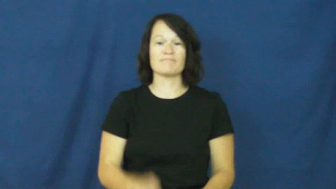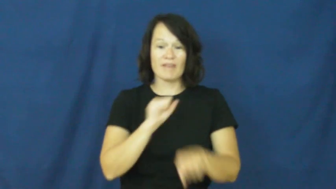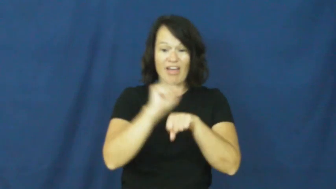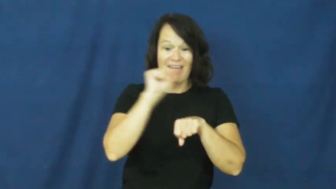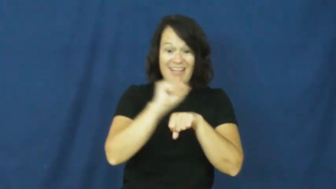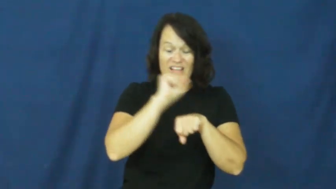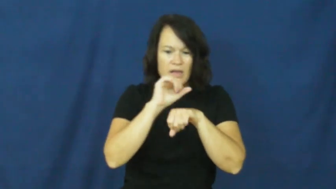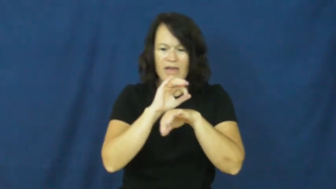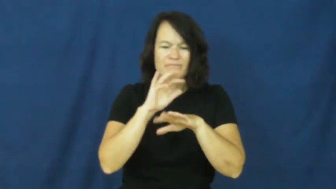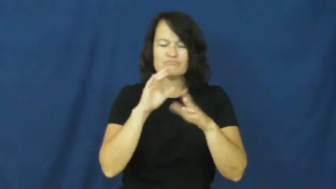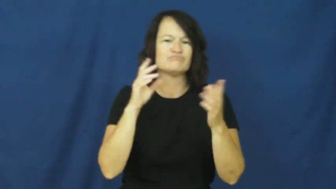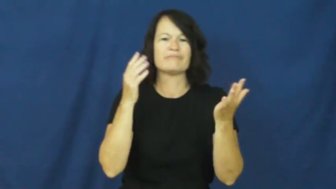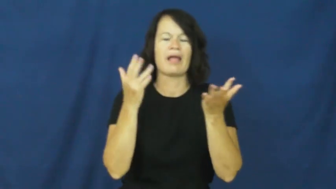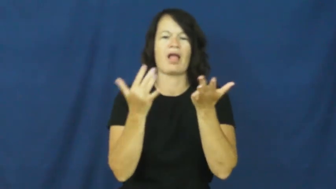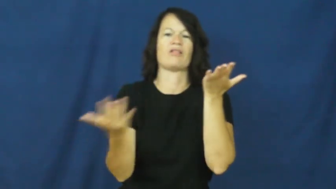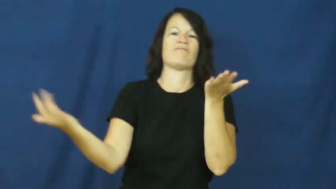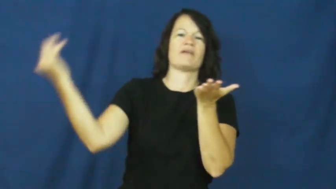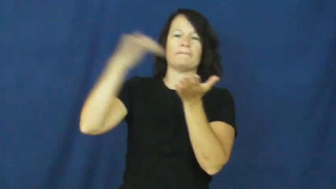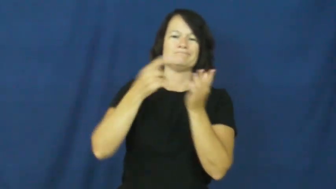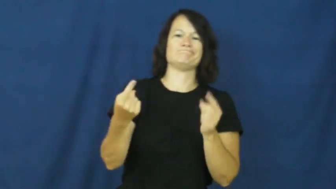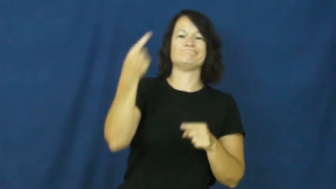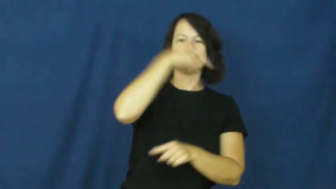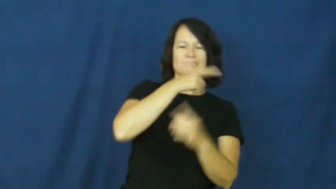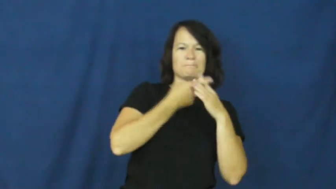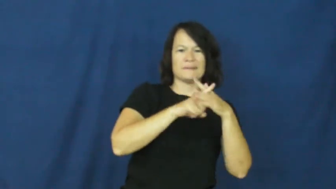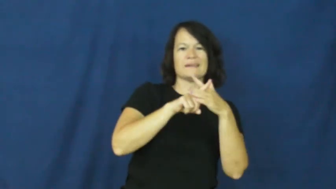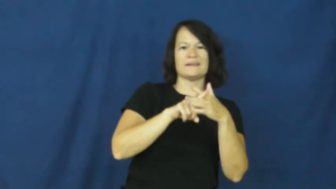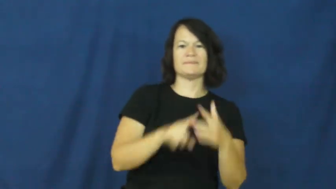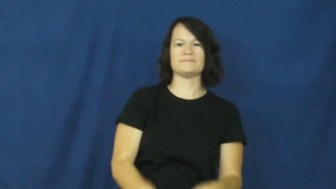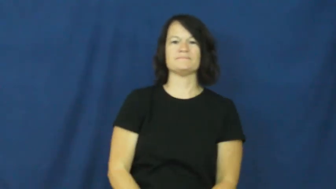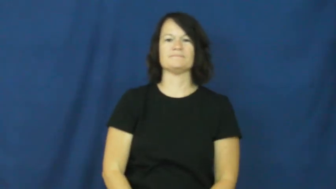back to square one